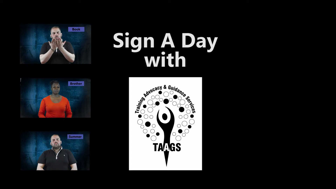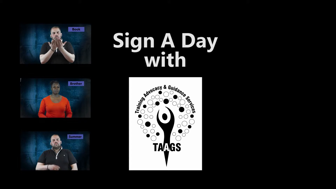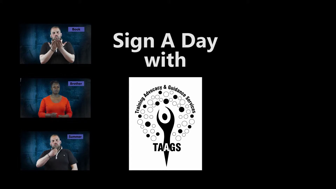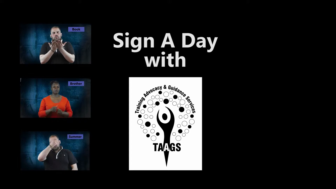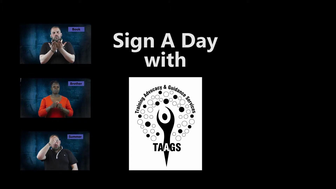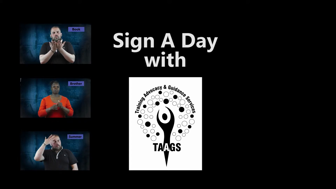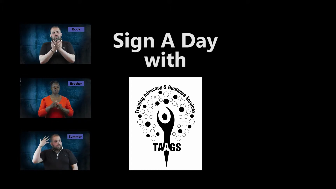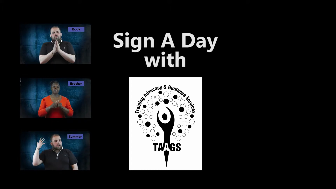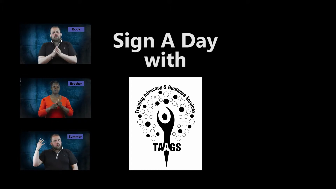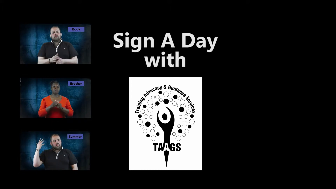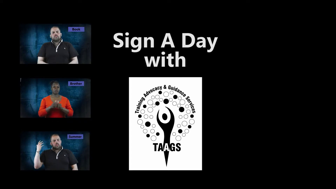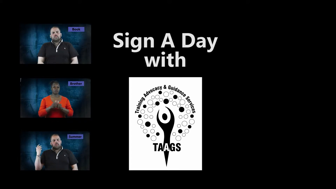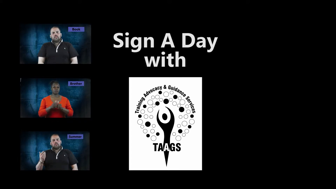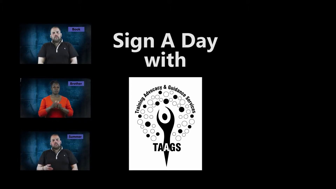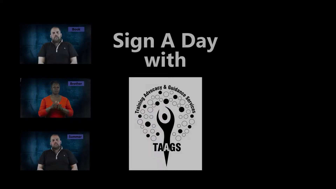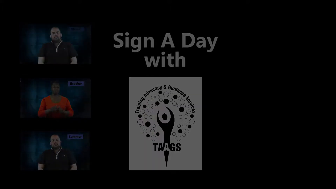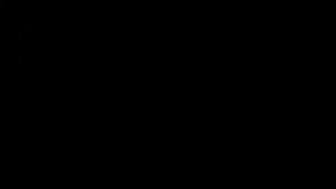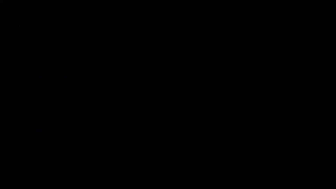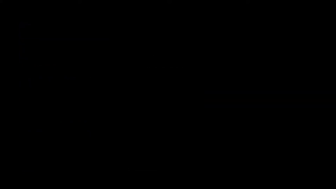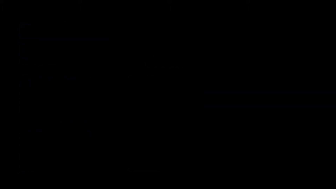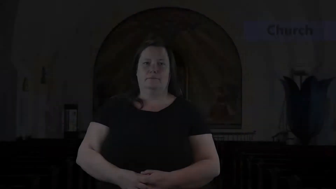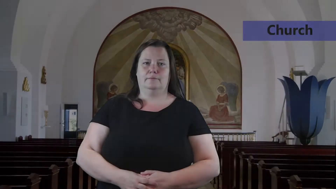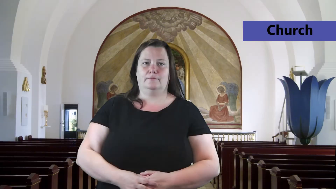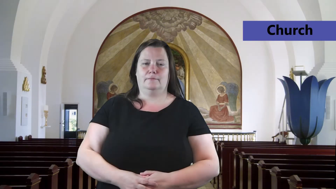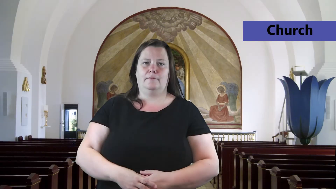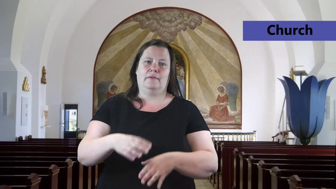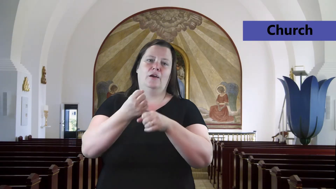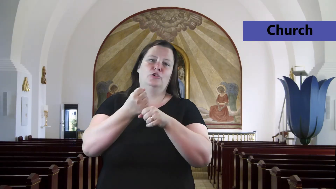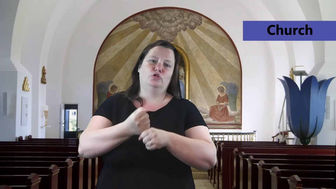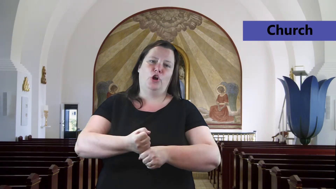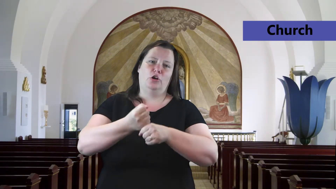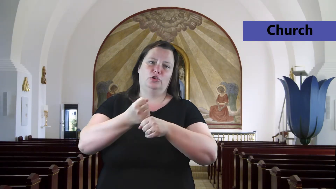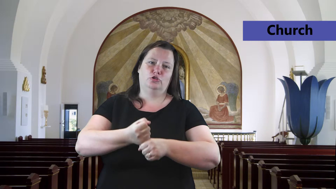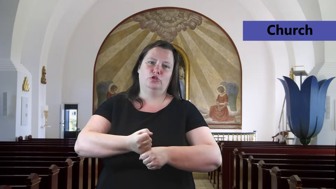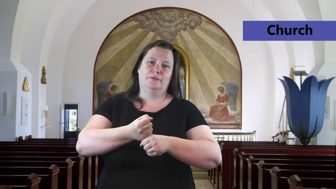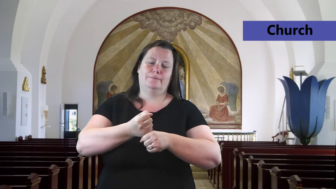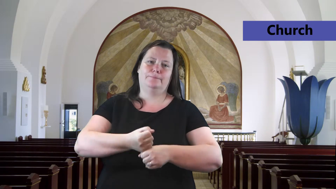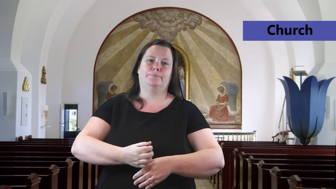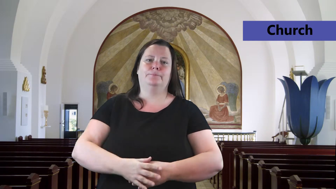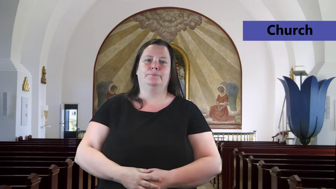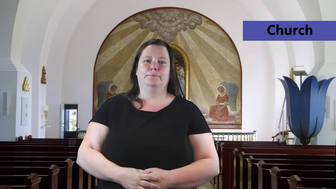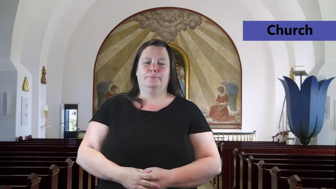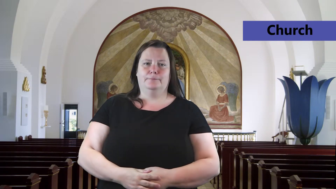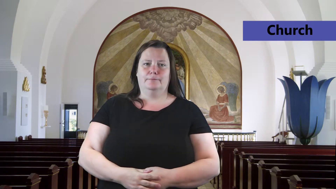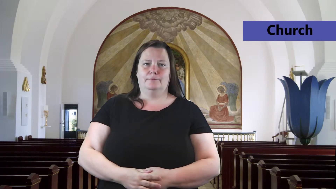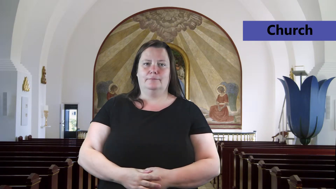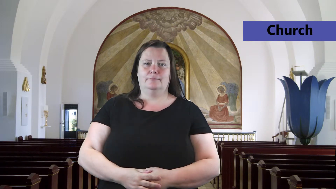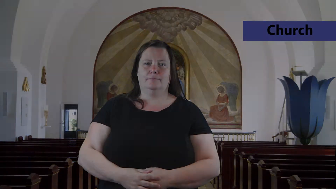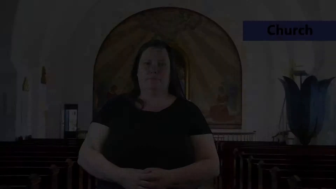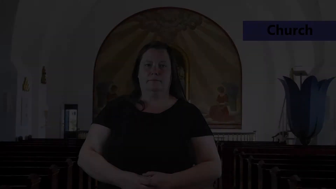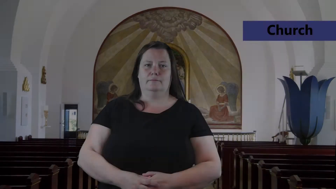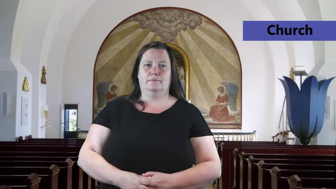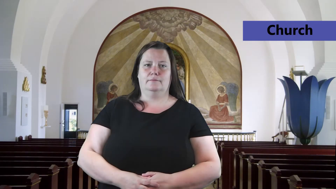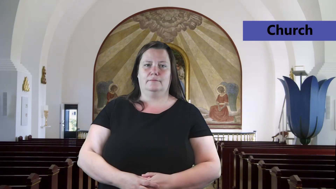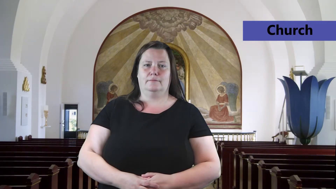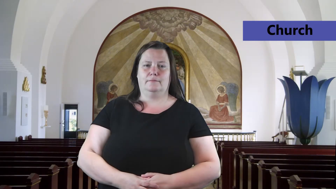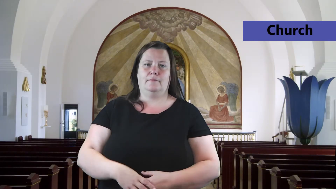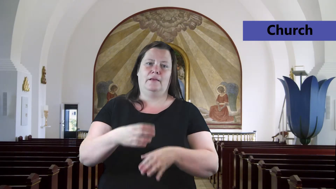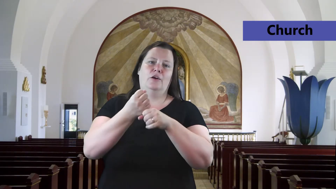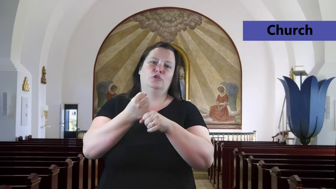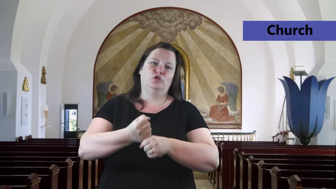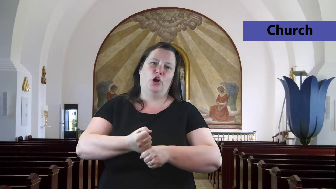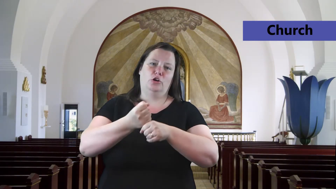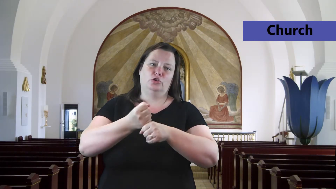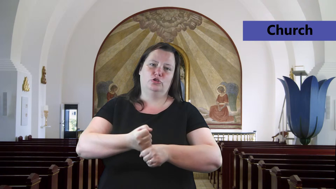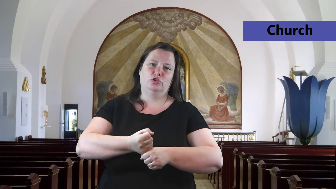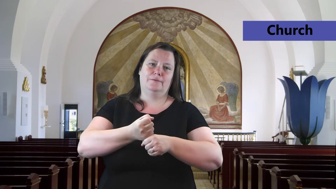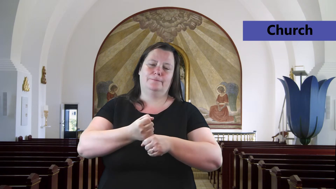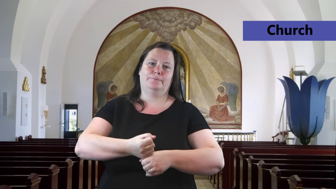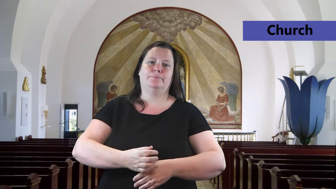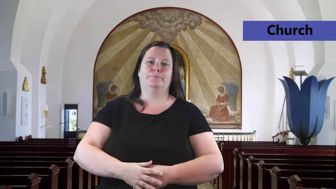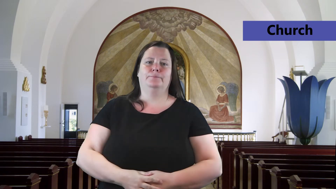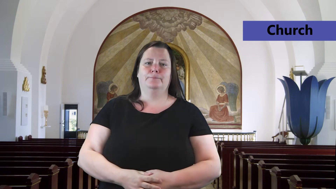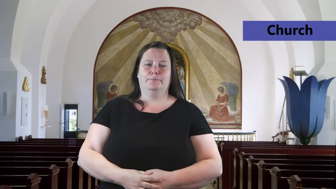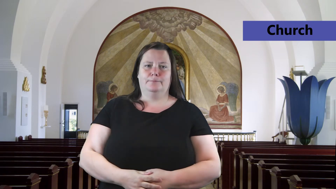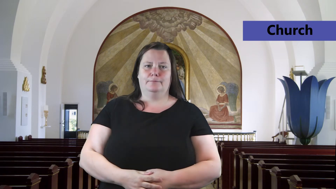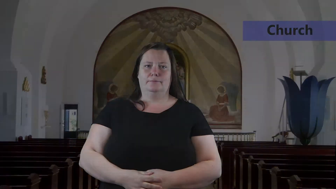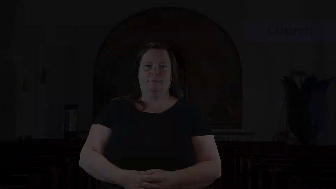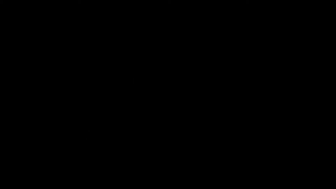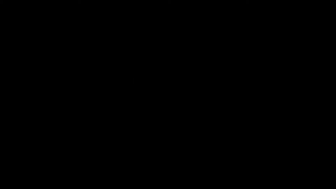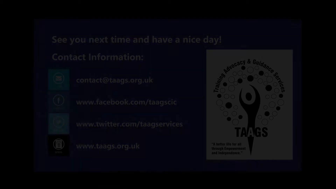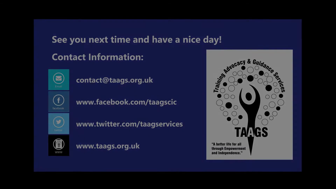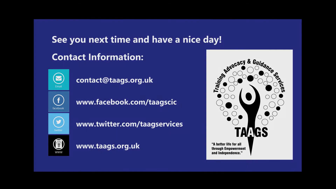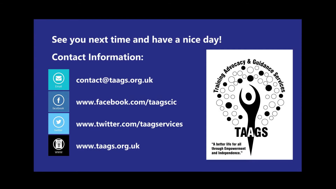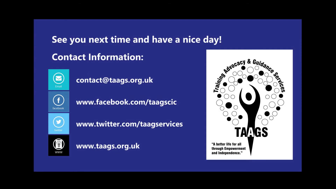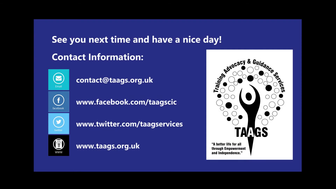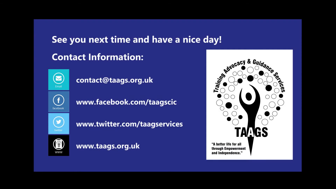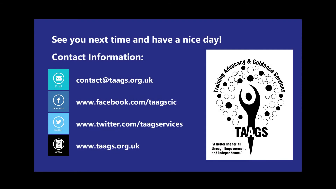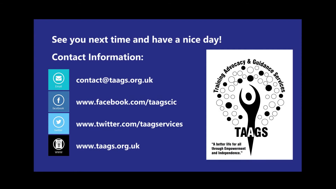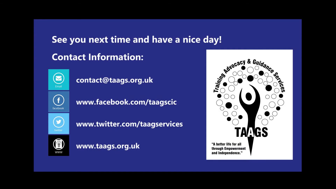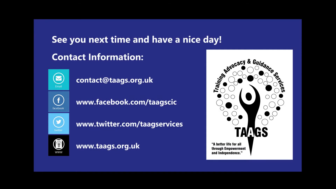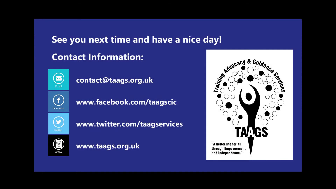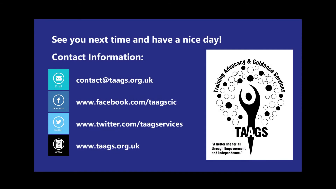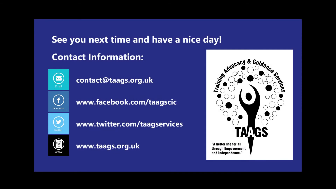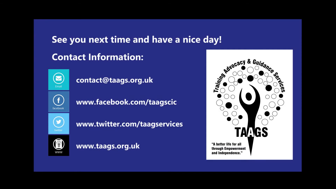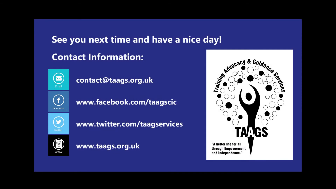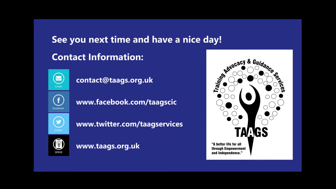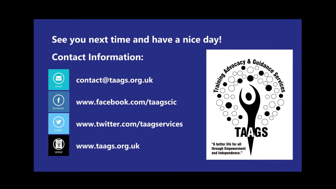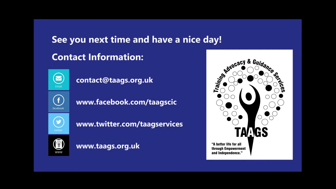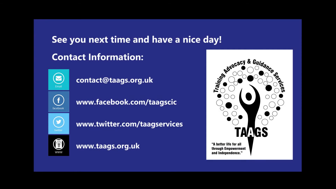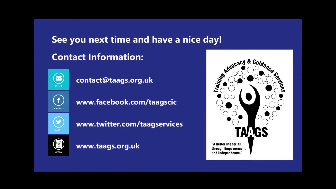Church